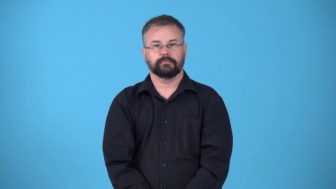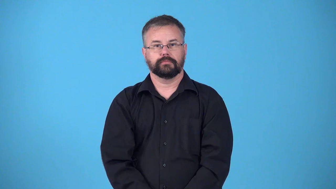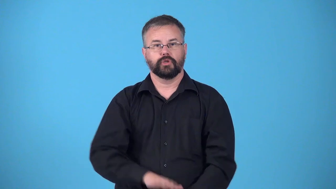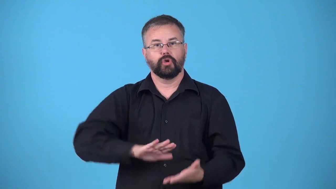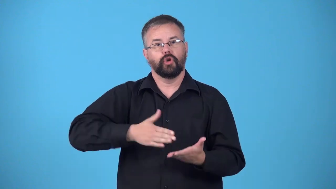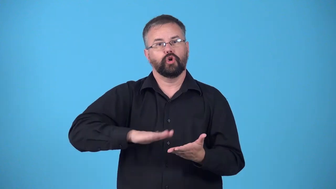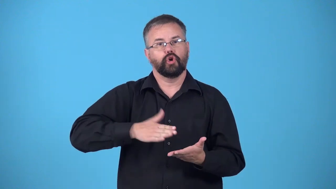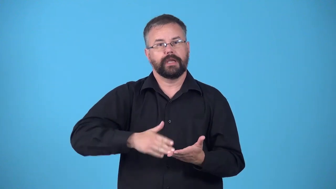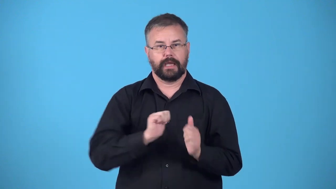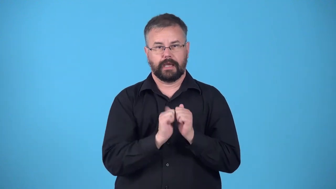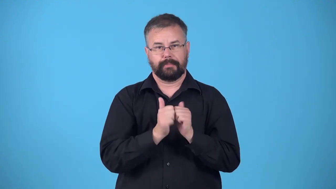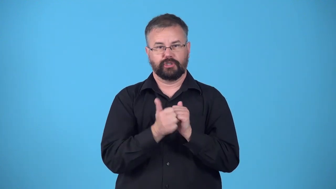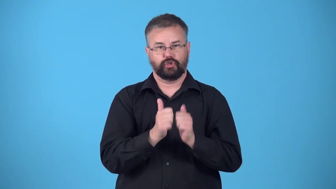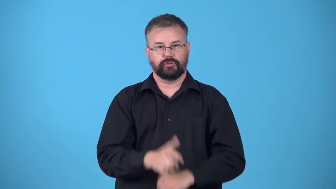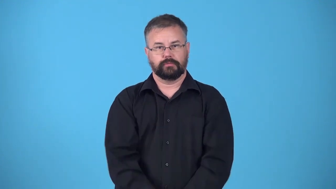cook off